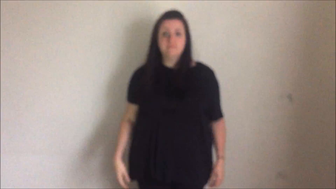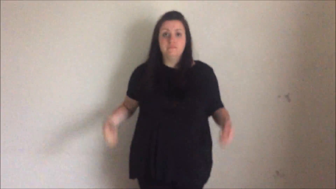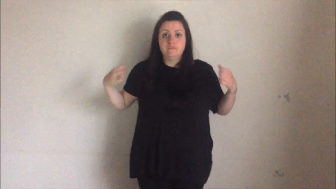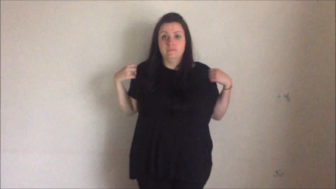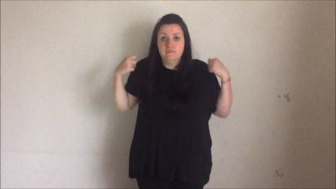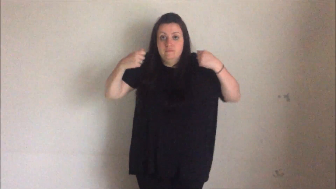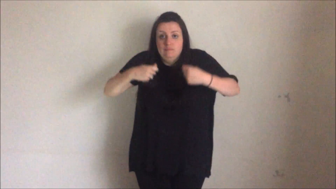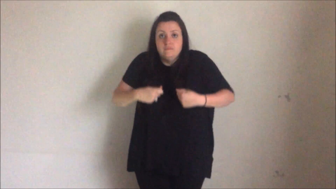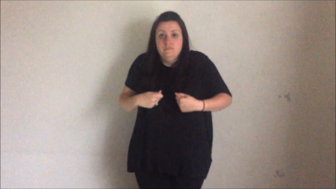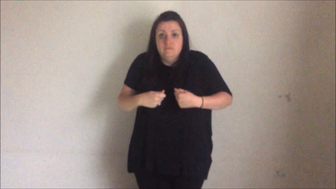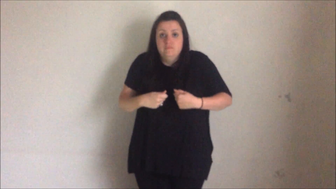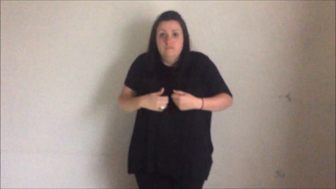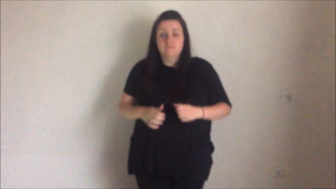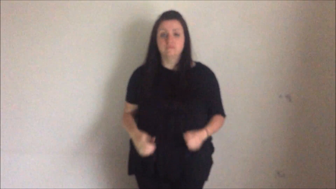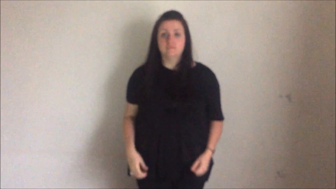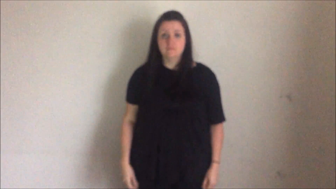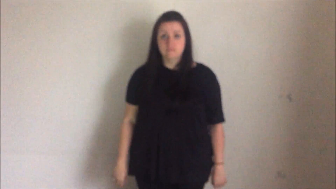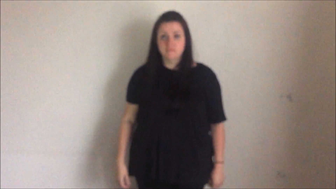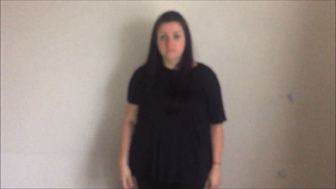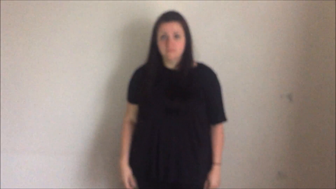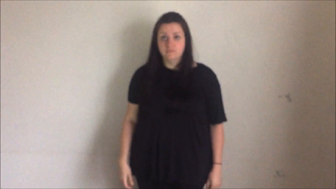jacket